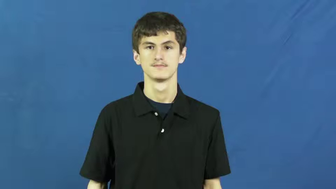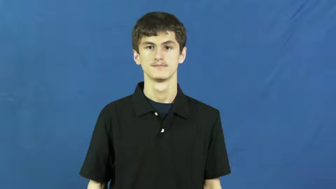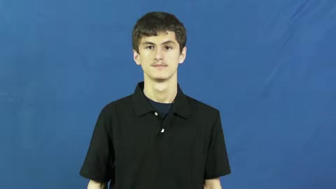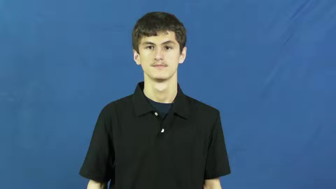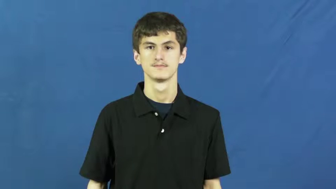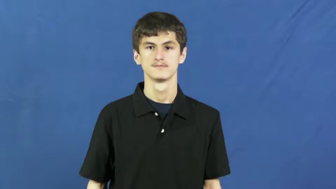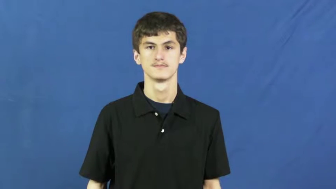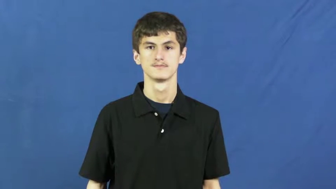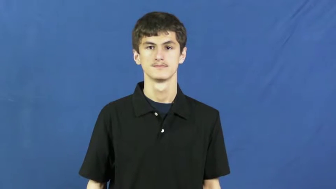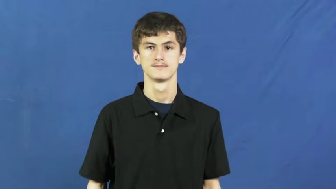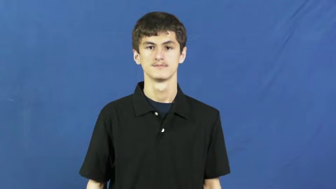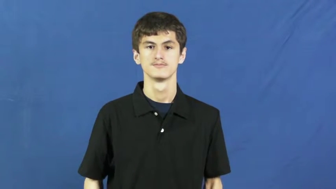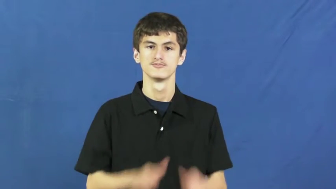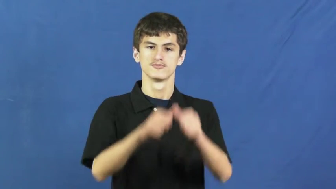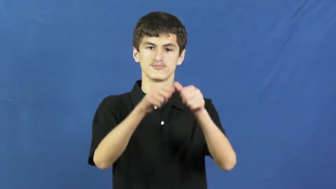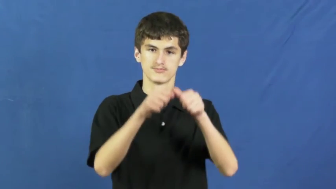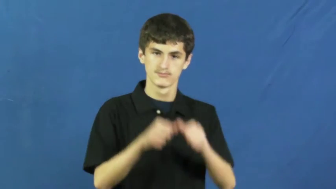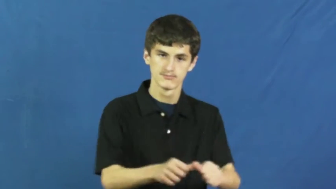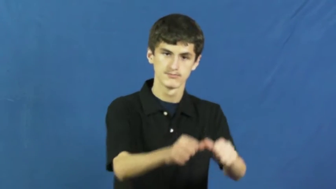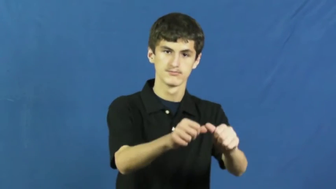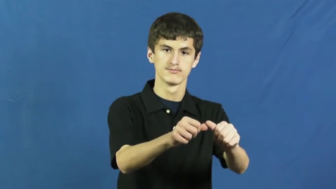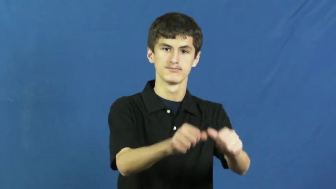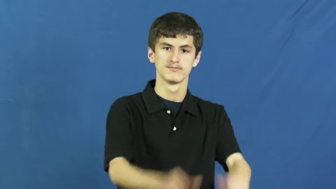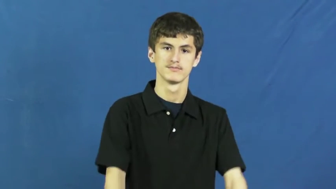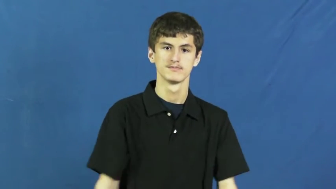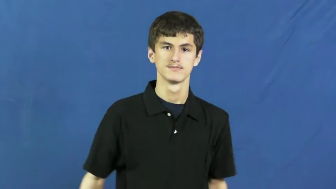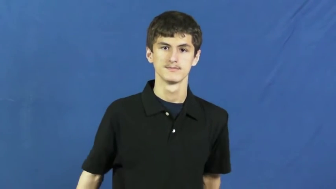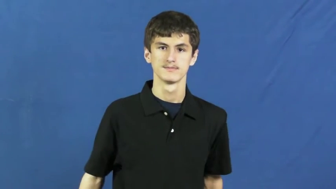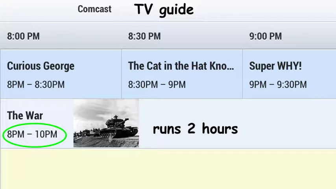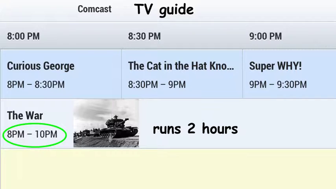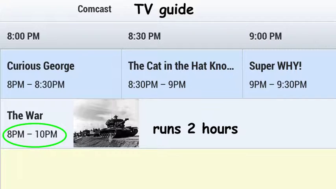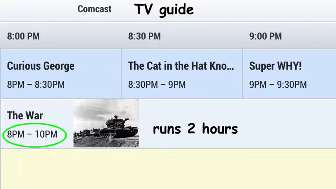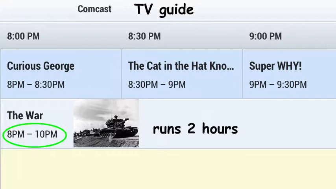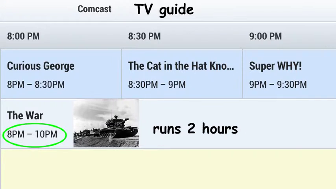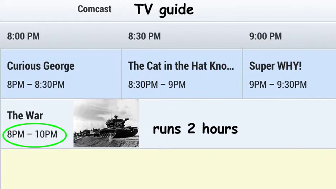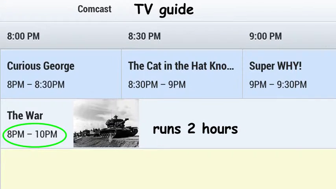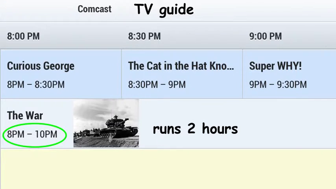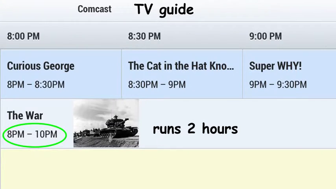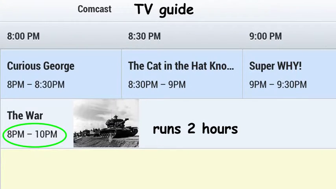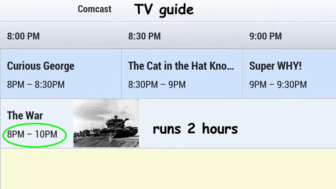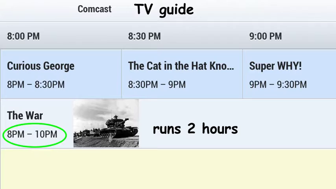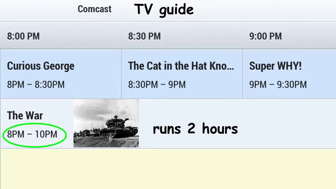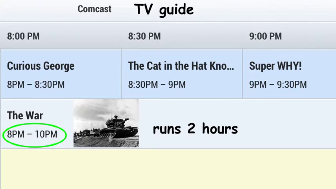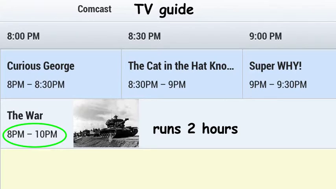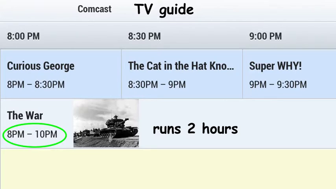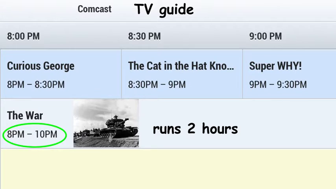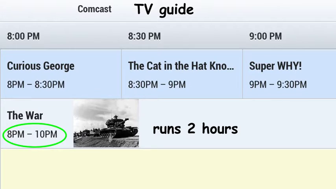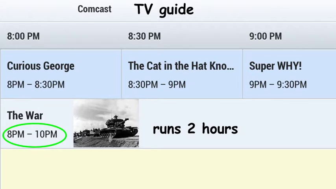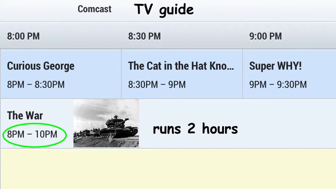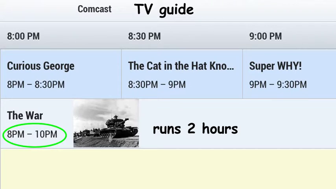run,go-length of time available